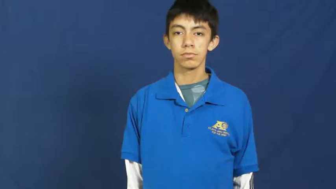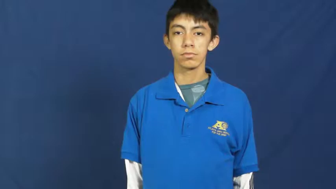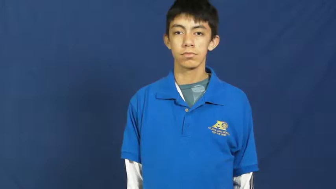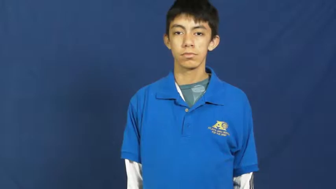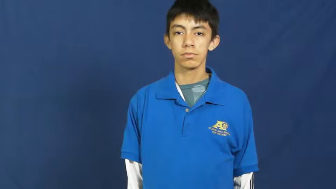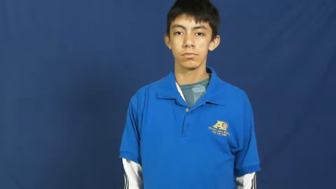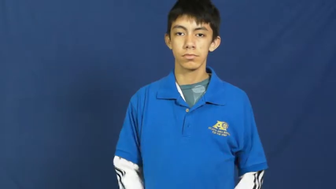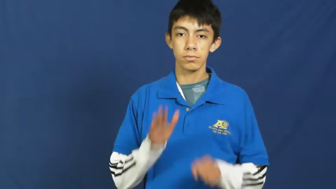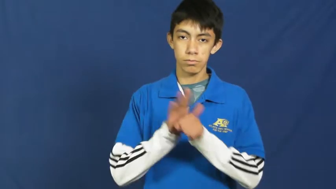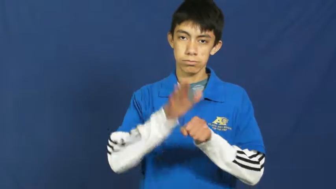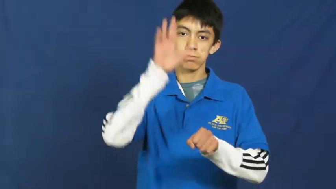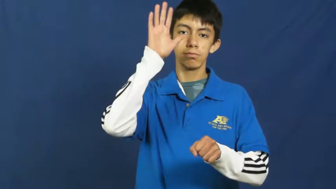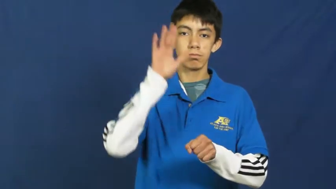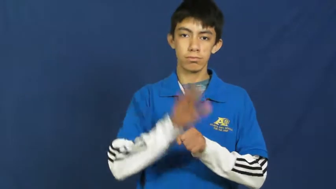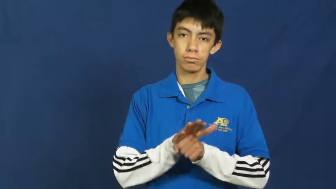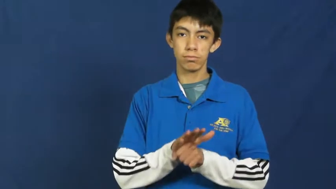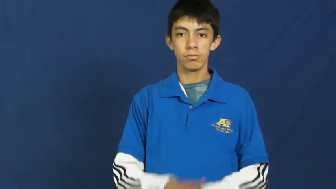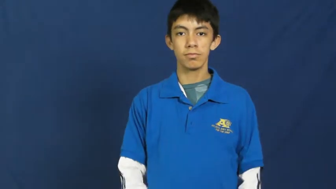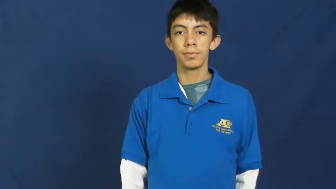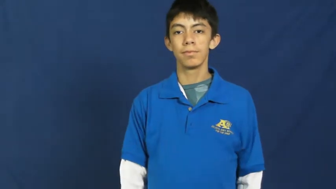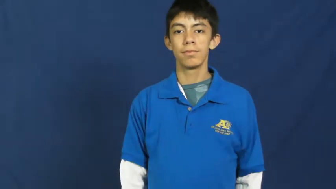outburst